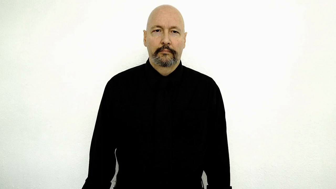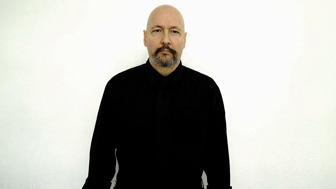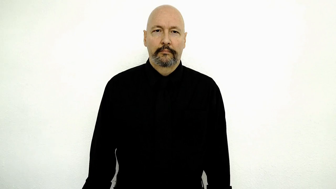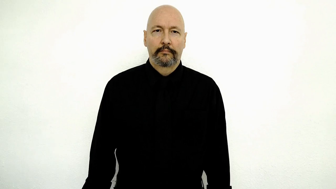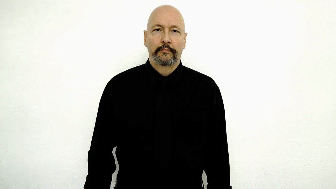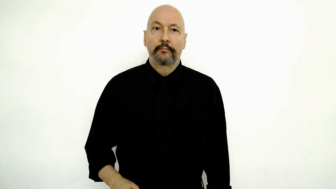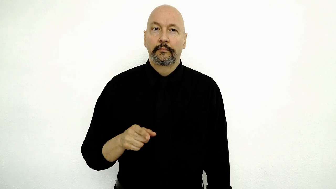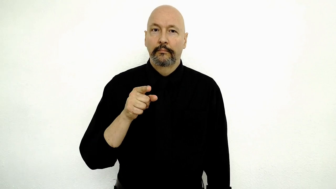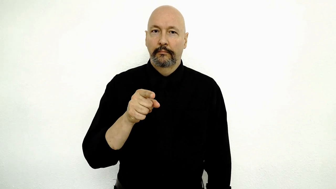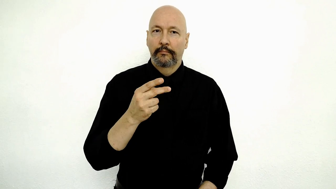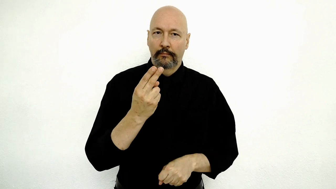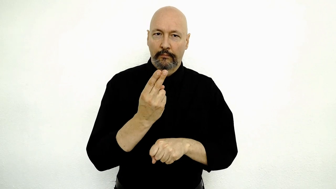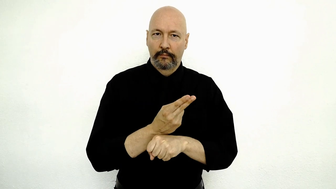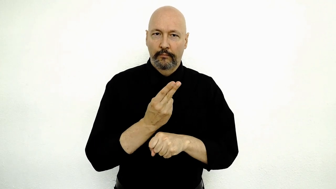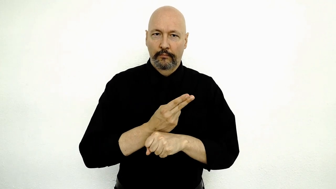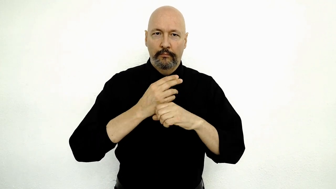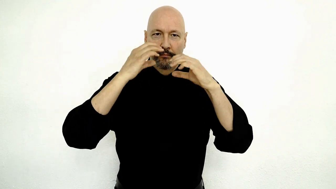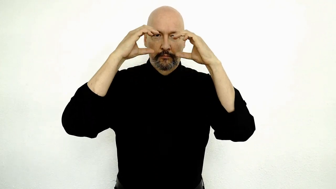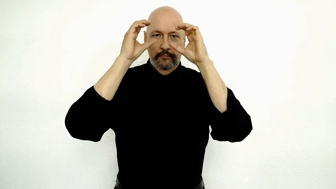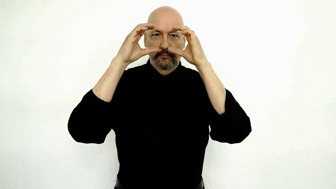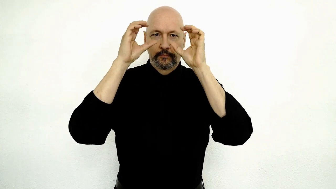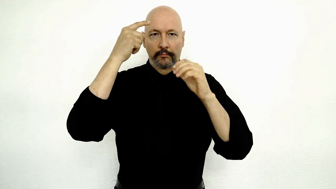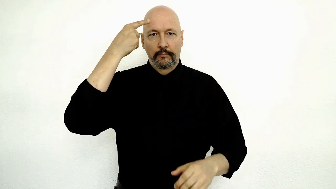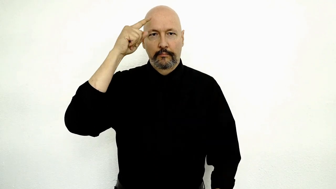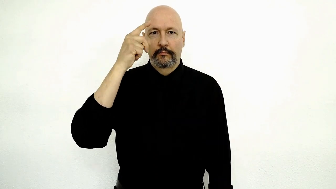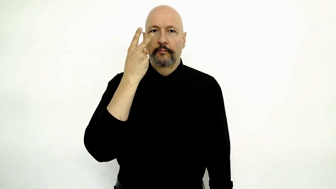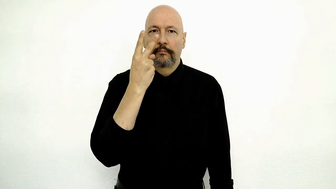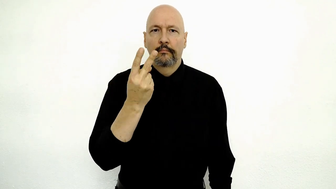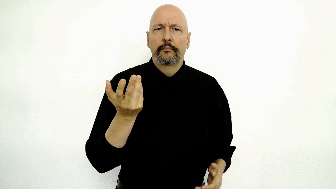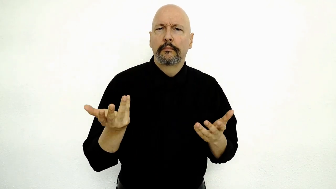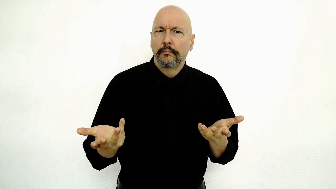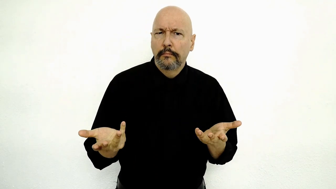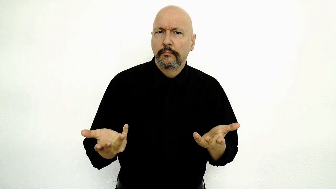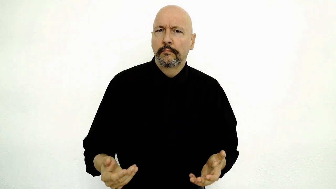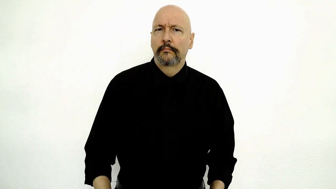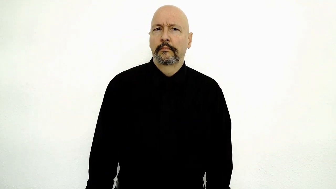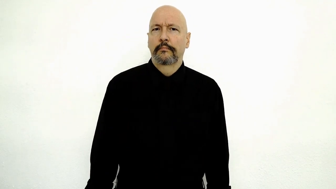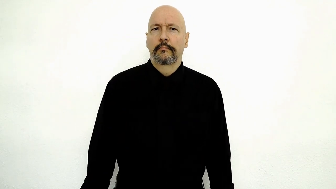YOU USE BINOCULARS FOR SEE WHAT?